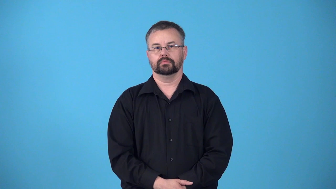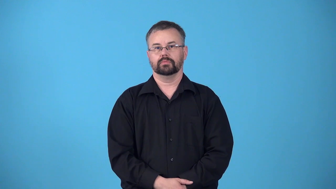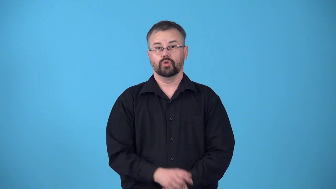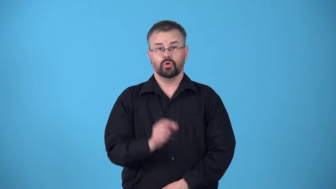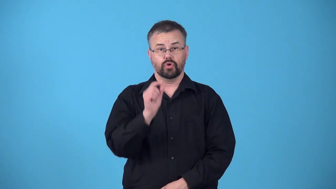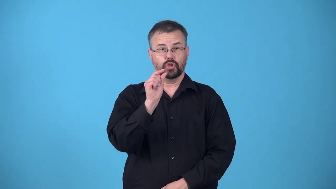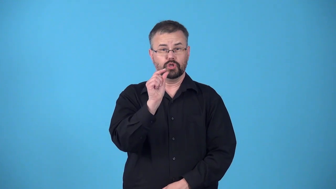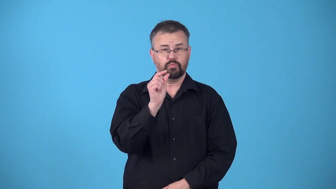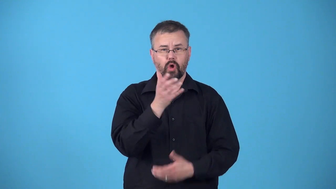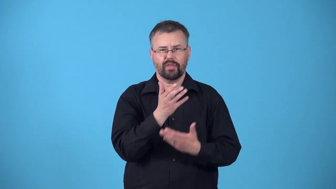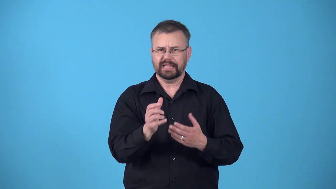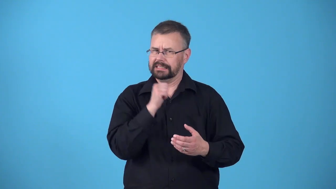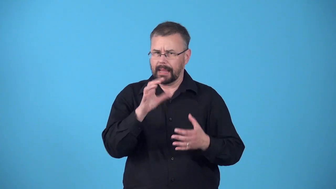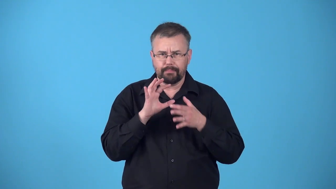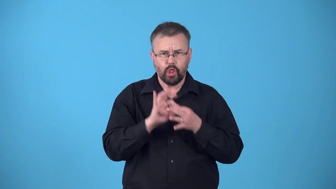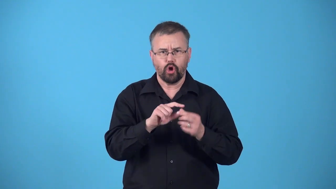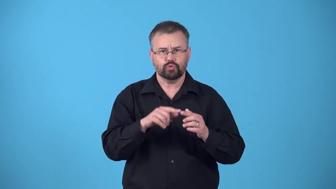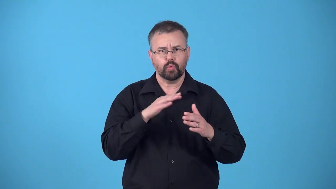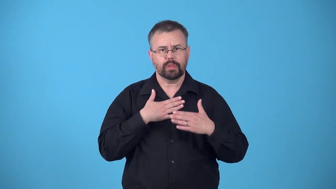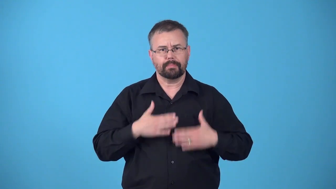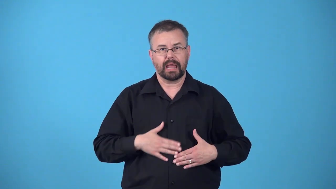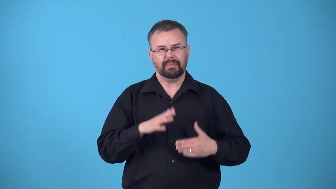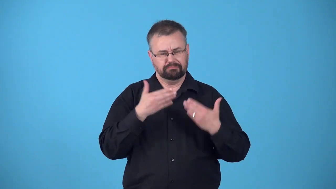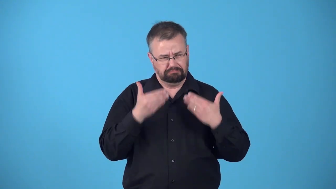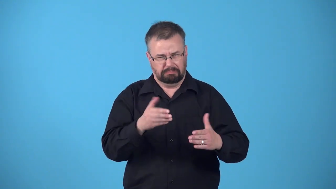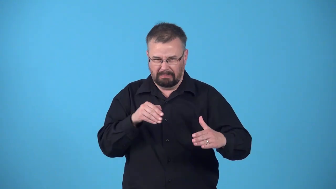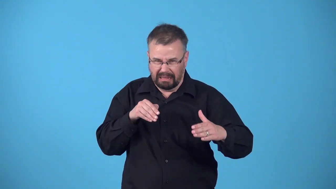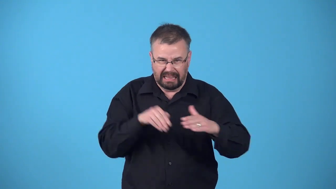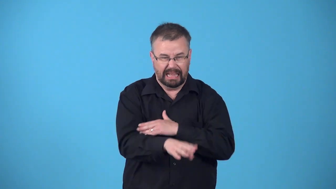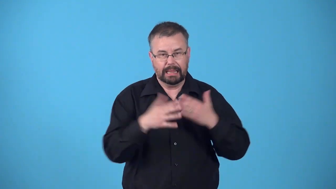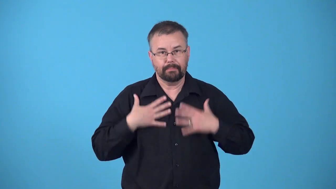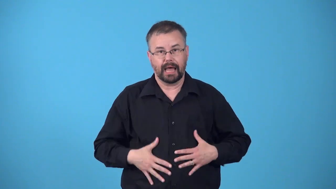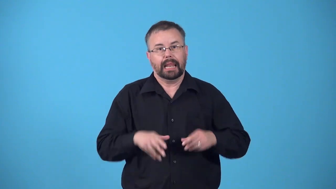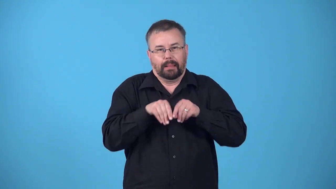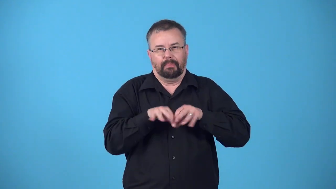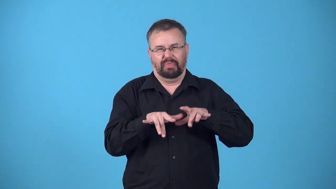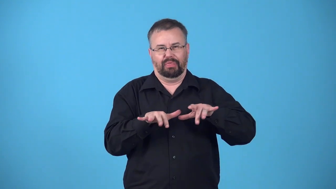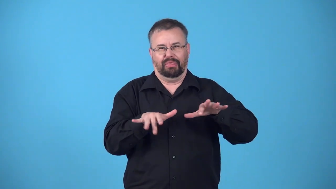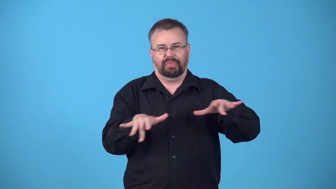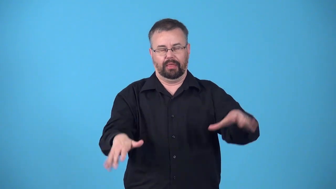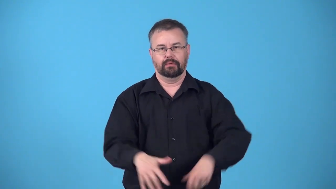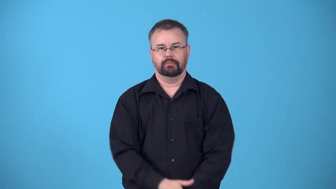parasite